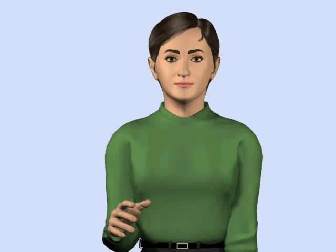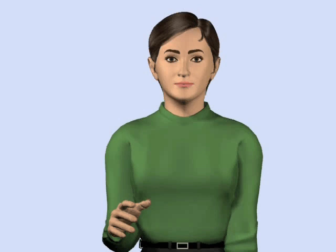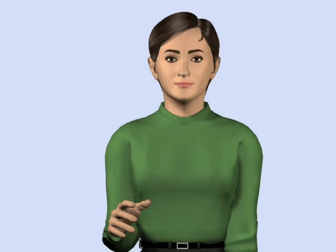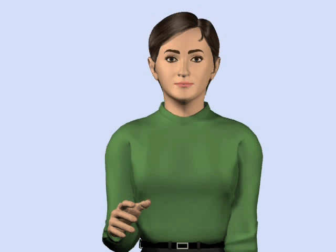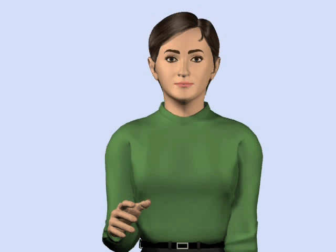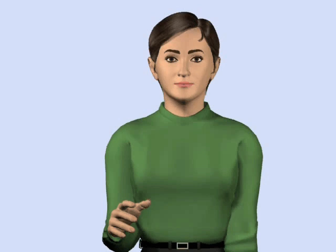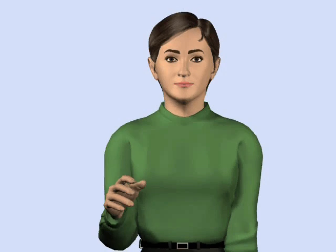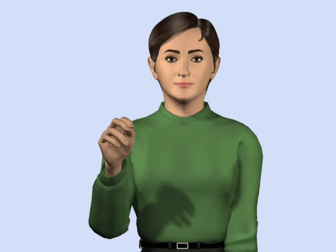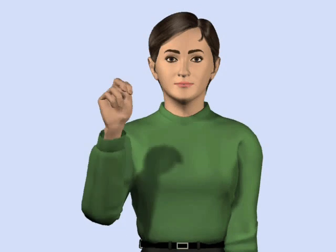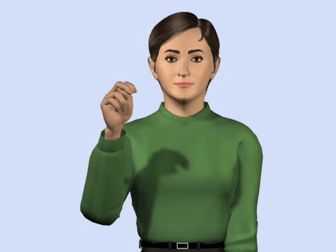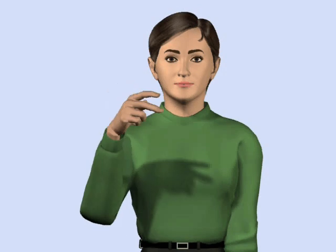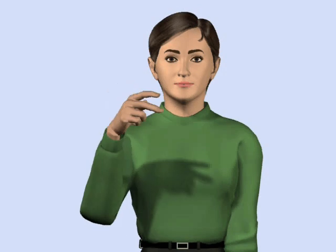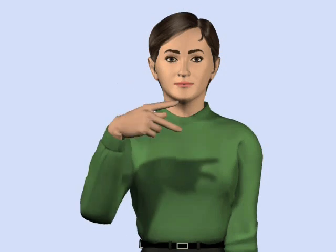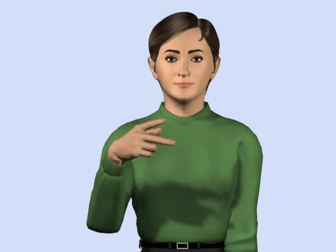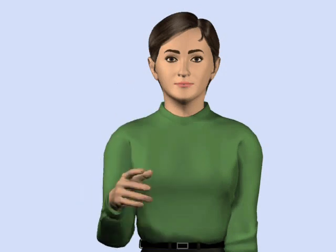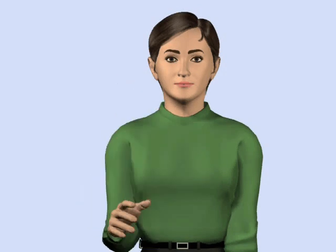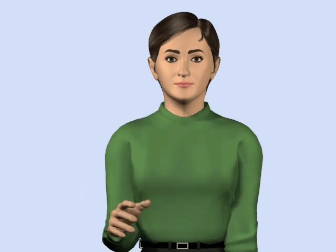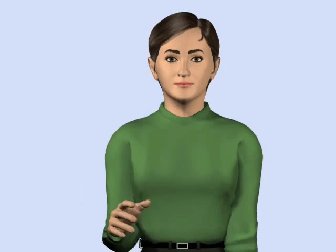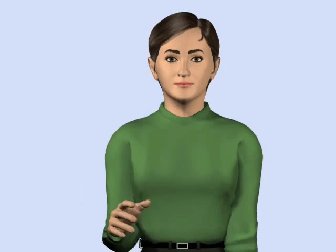New Plymouth,ID,North Platte,NE